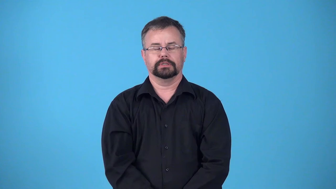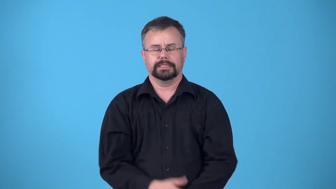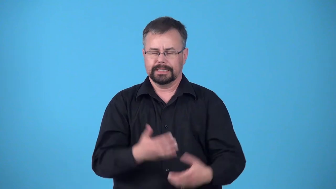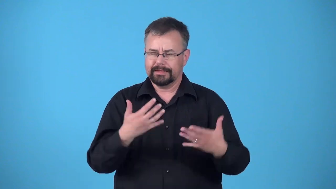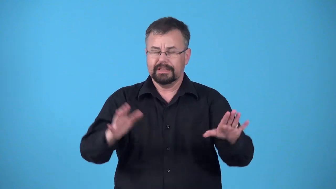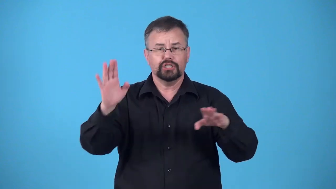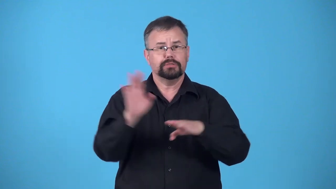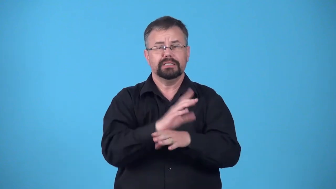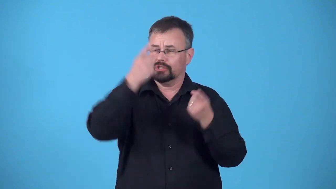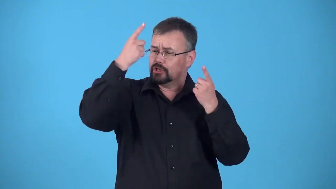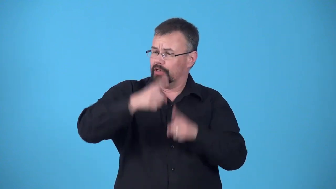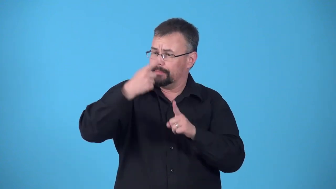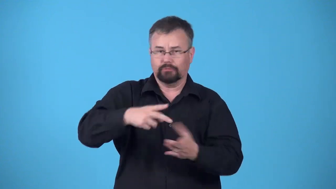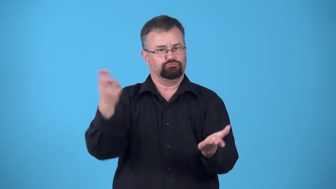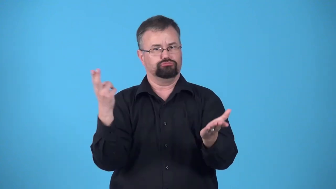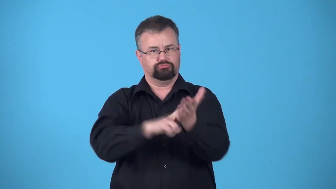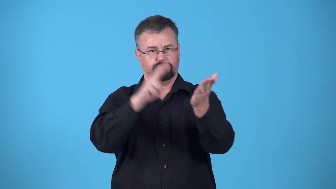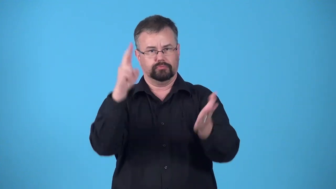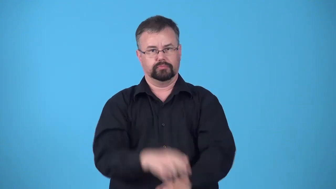close-successfully complete the arrangements for a business deal